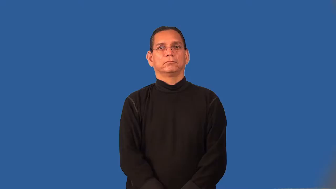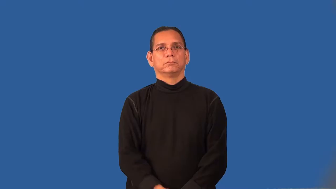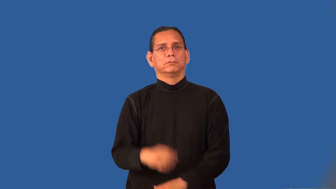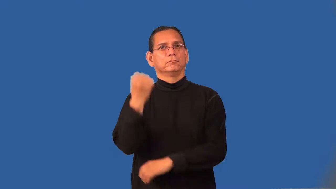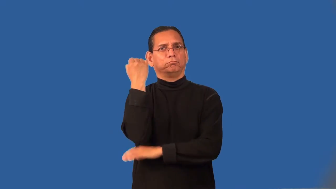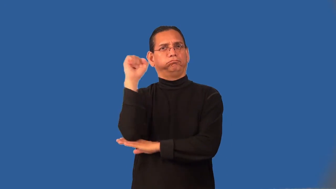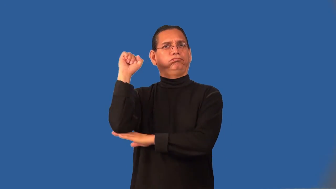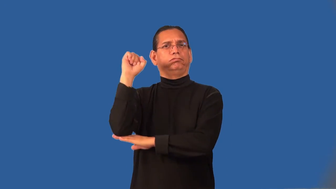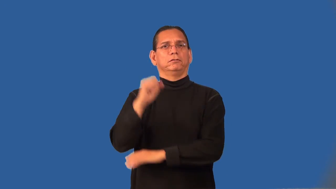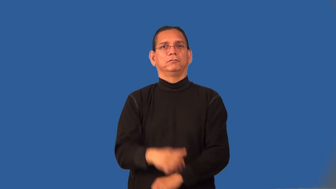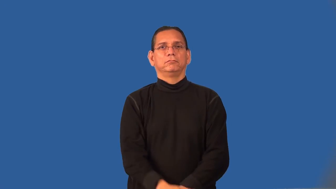wayward